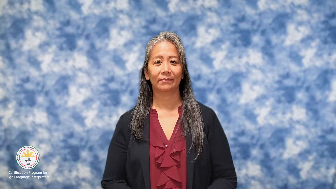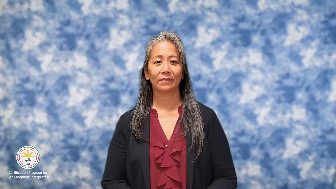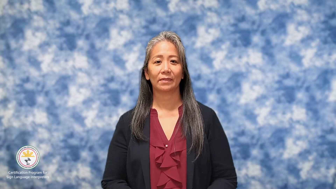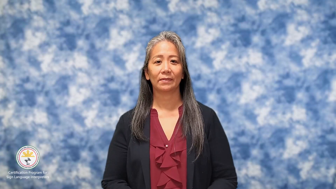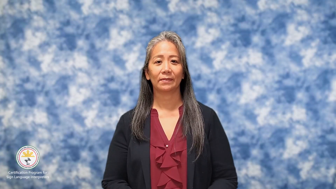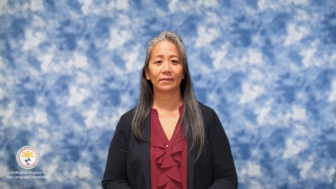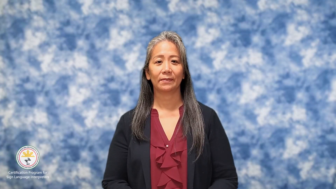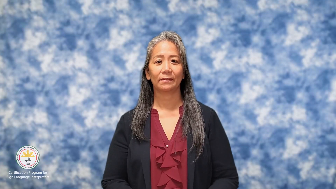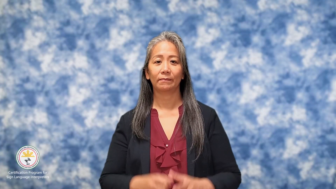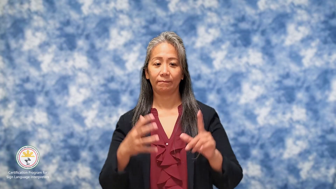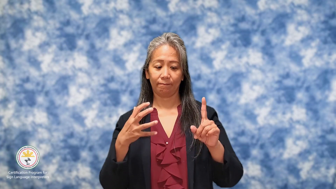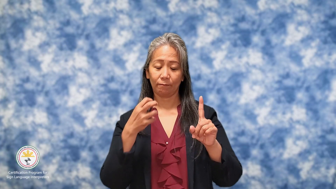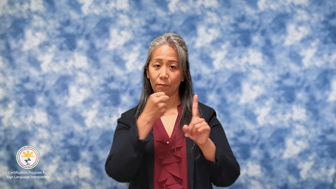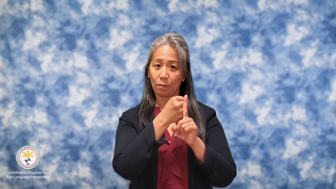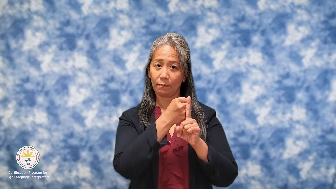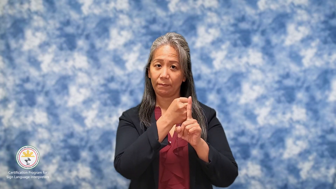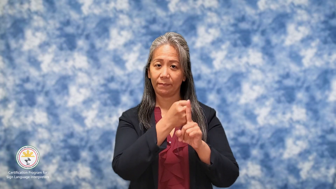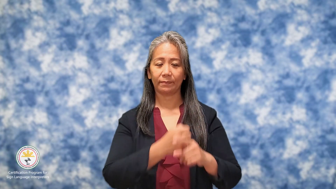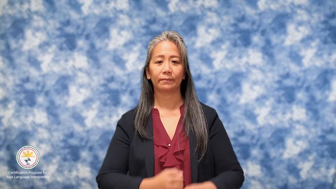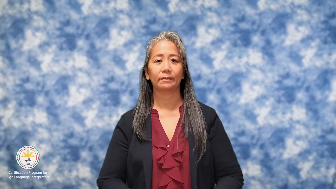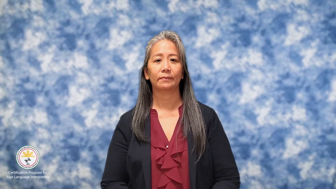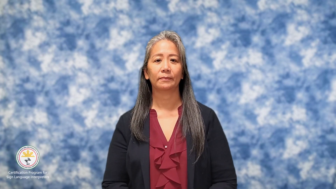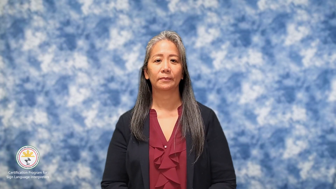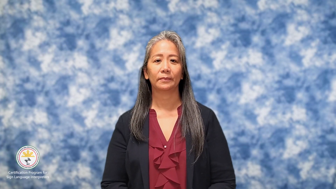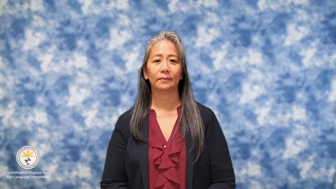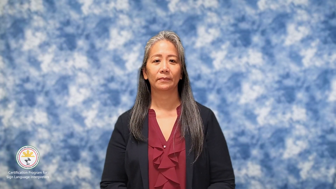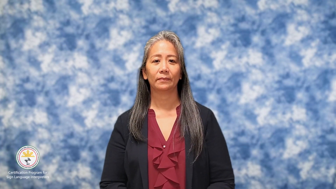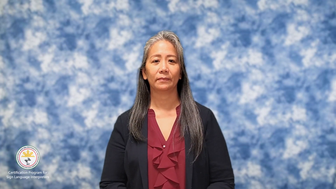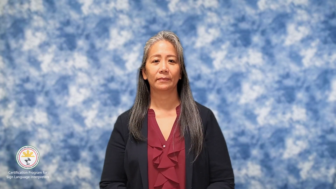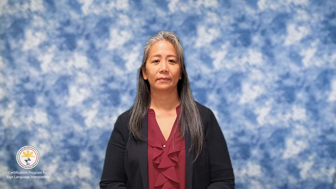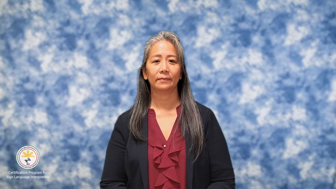Attack